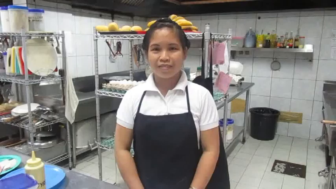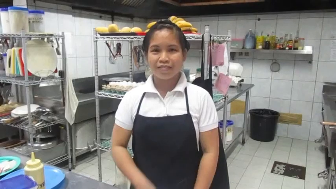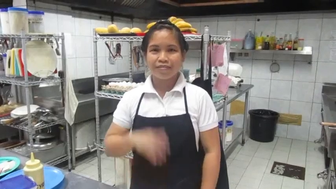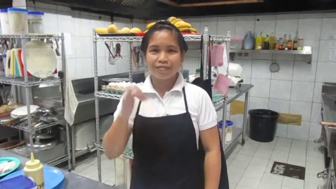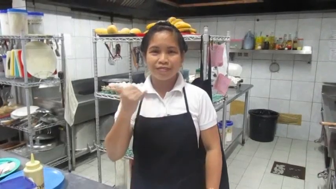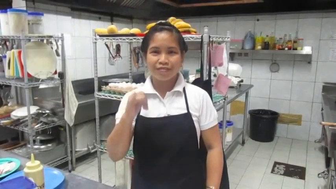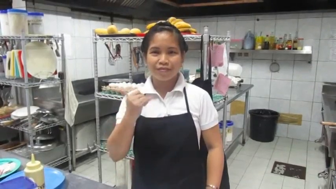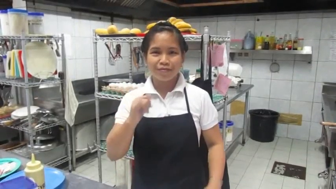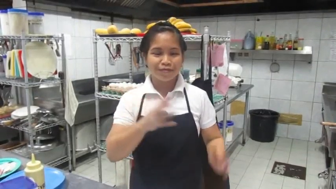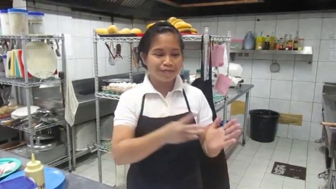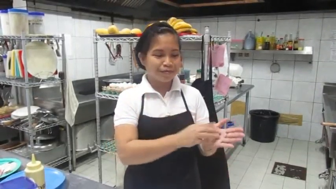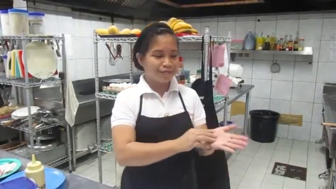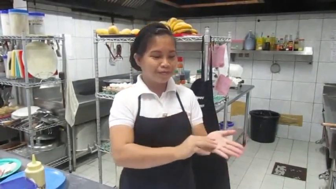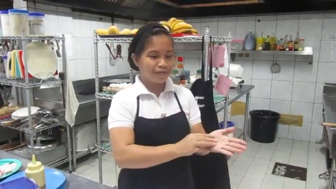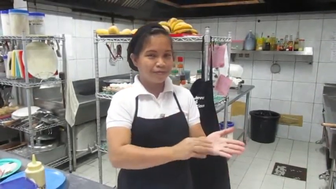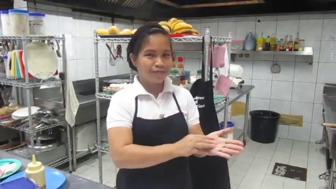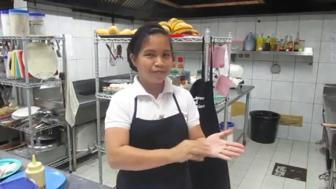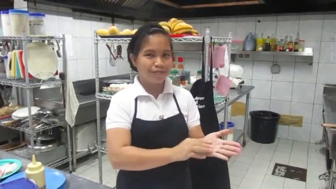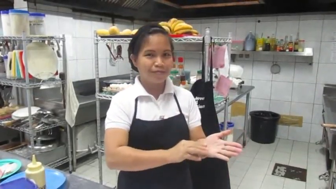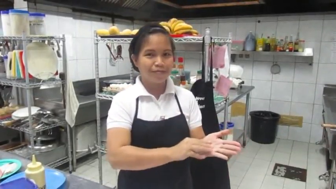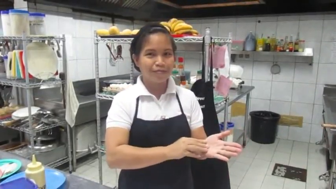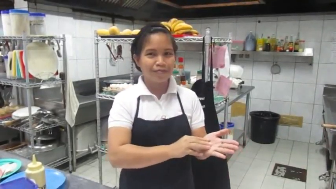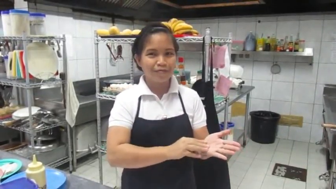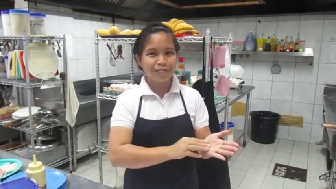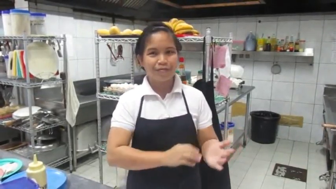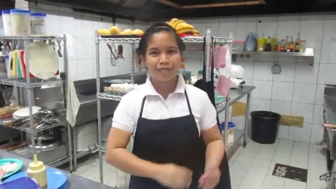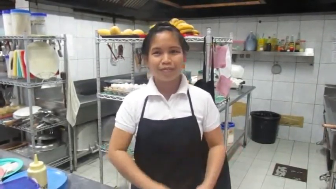Margarine